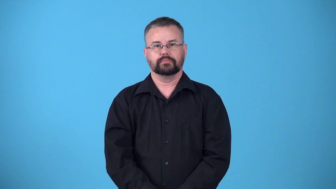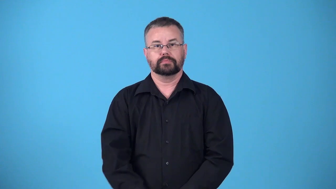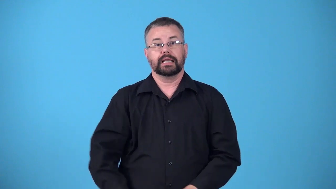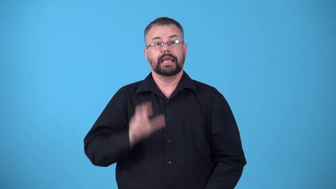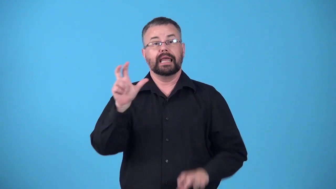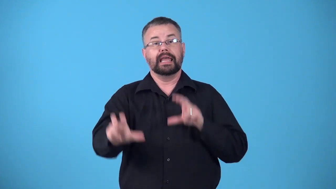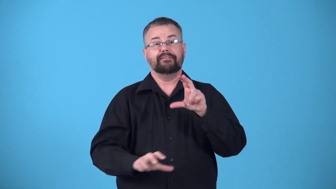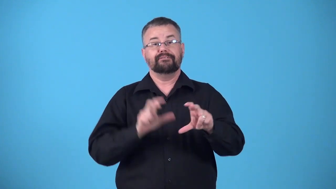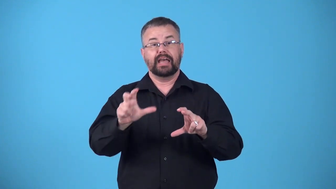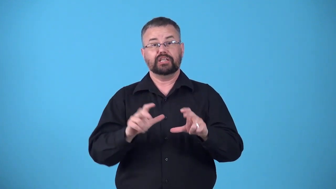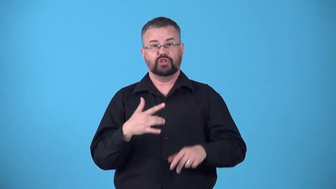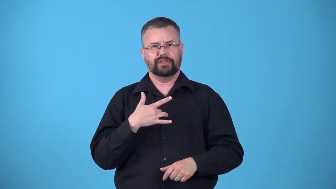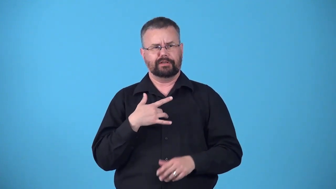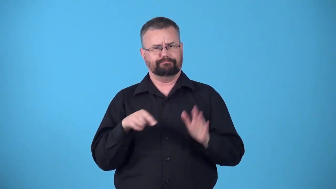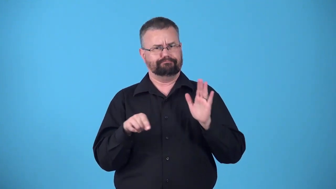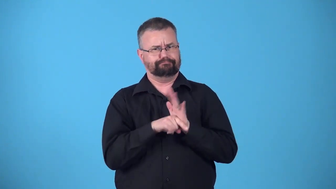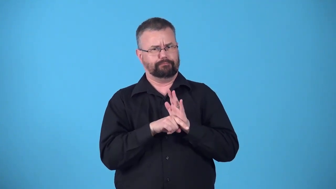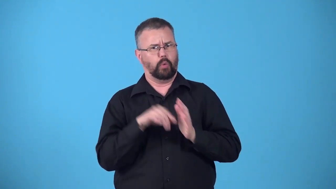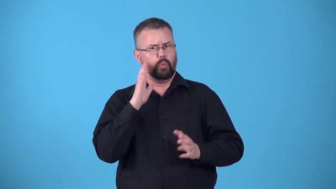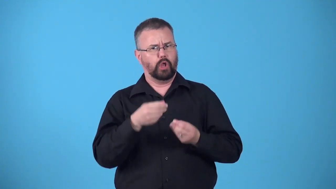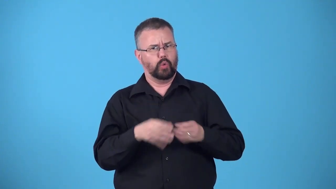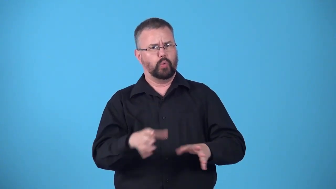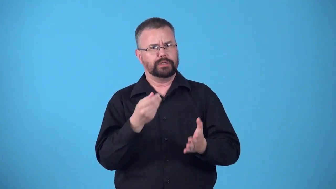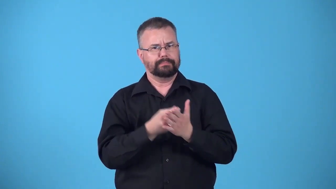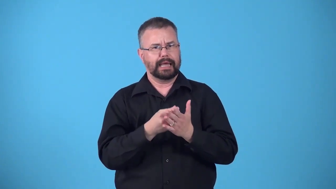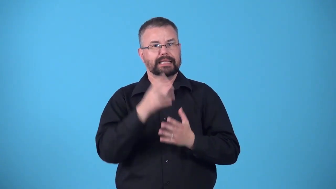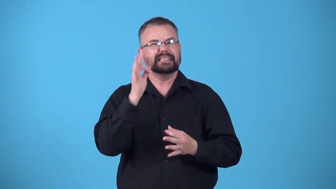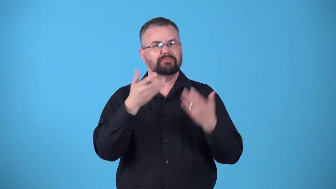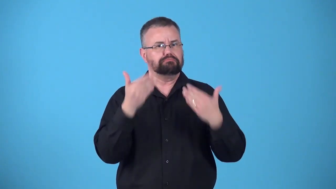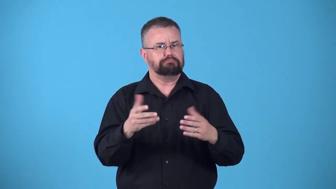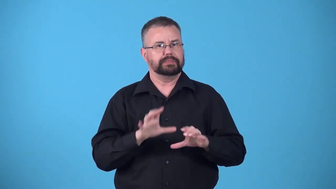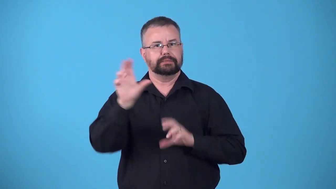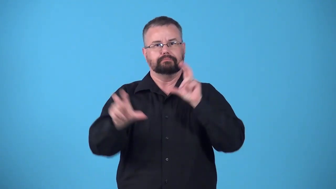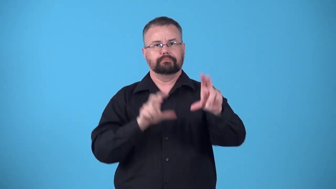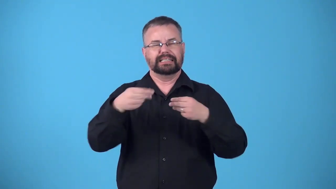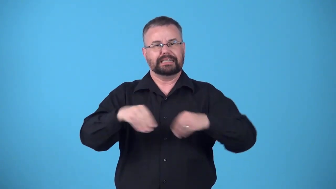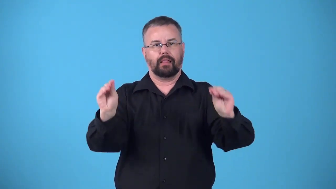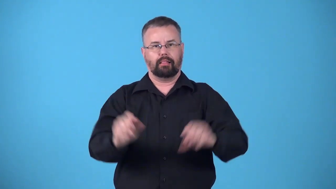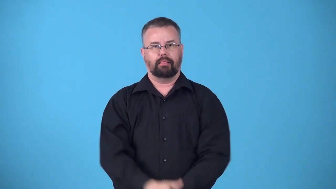bear market